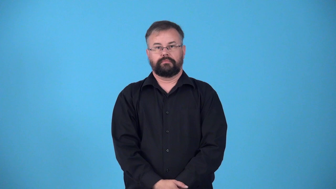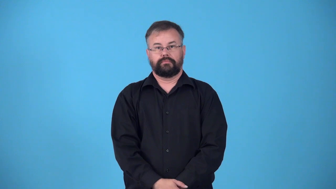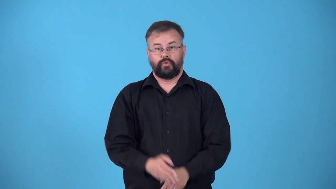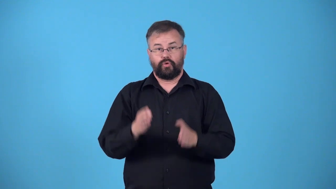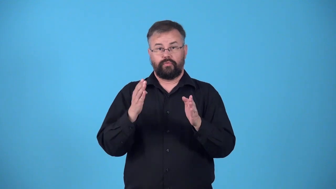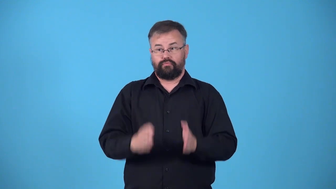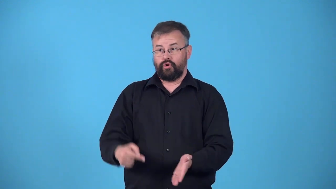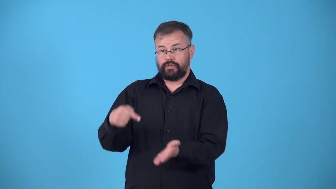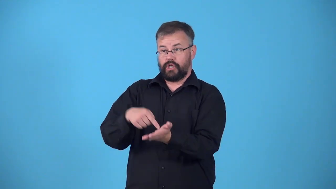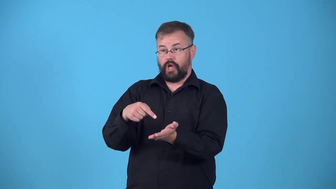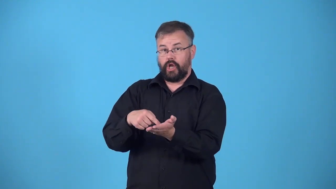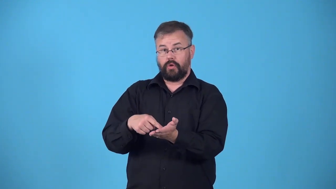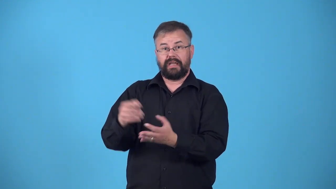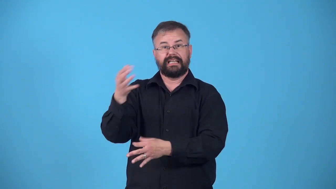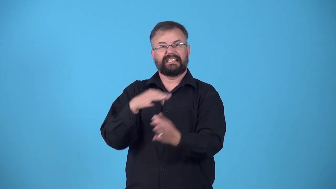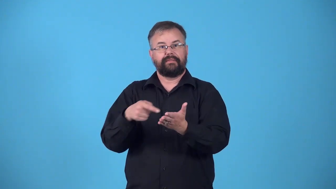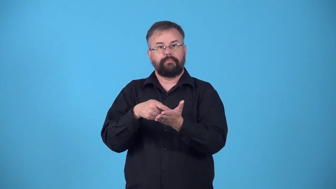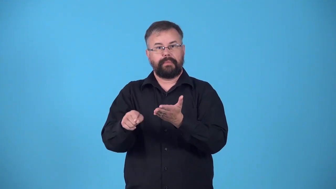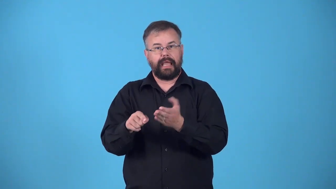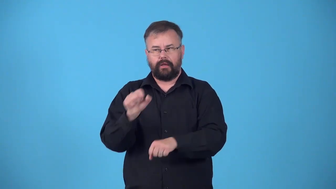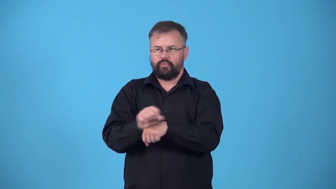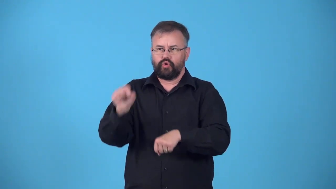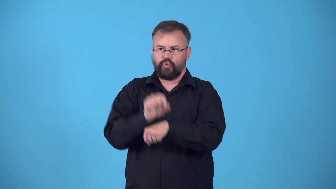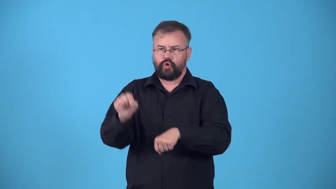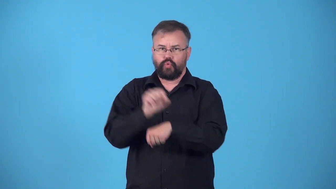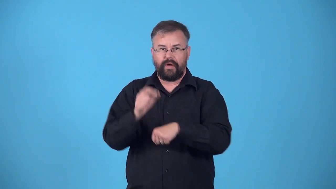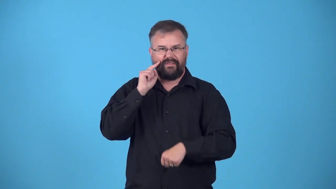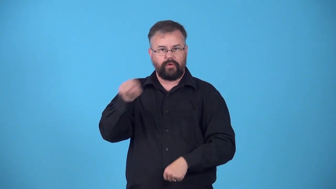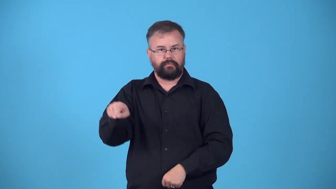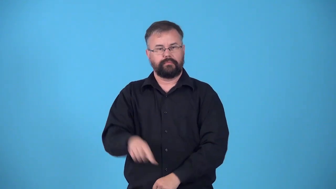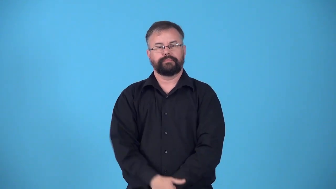peonage